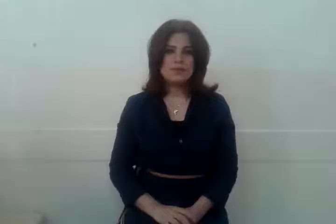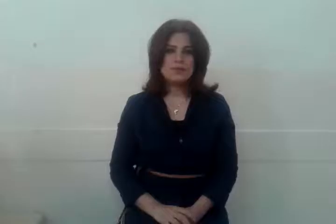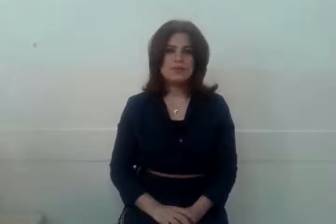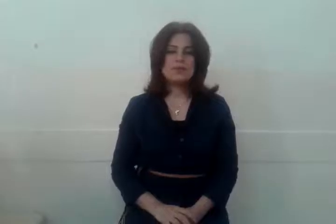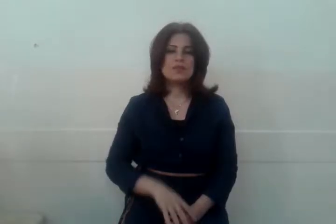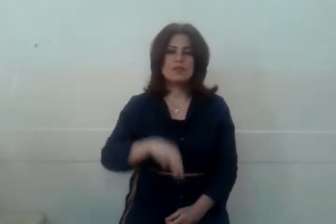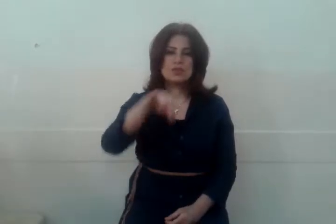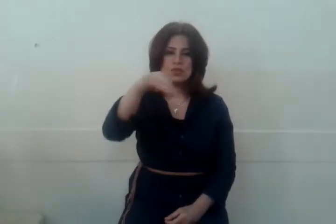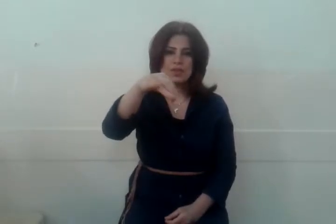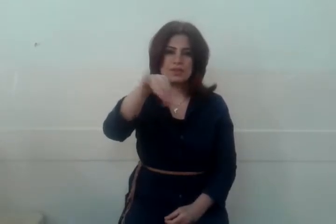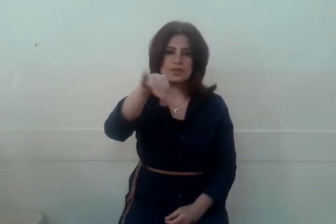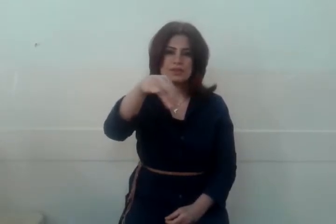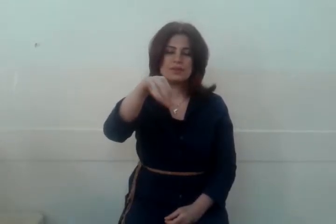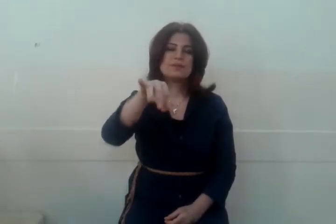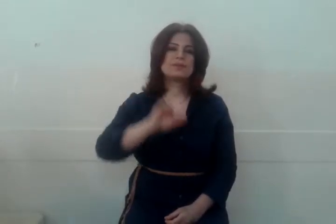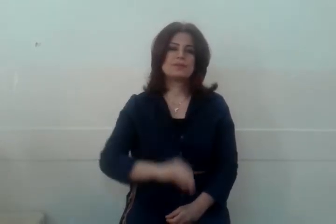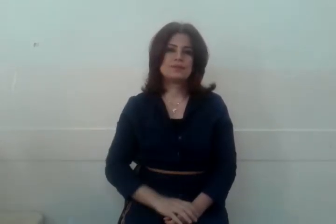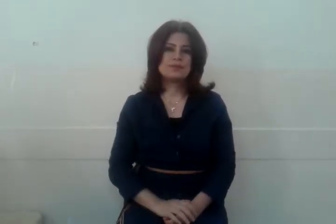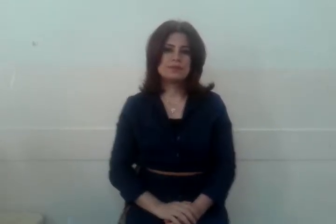tea